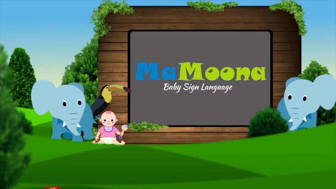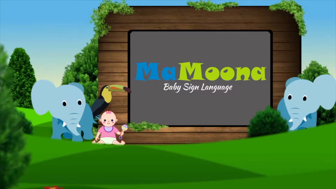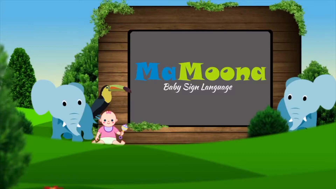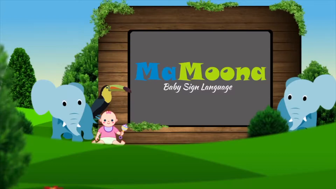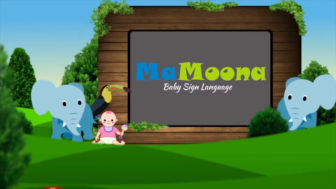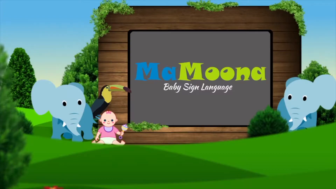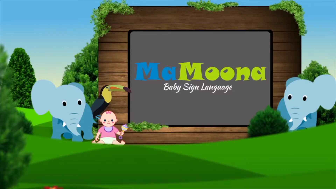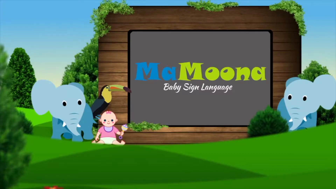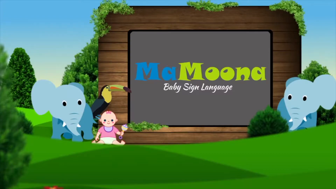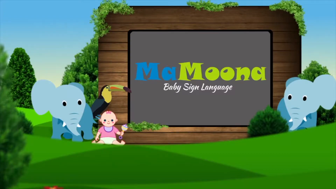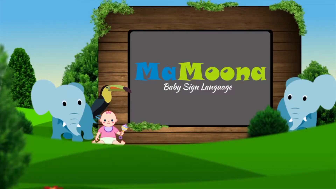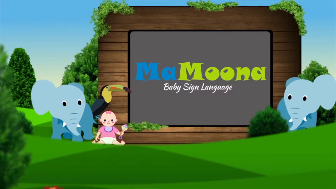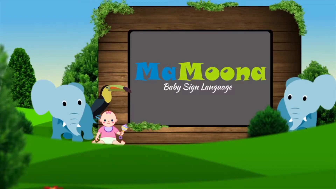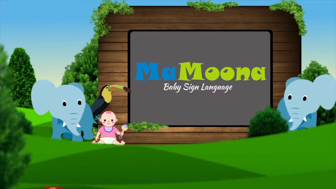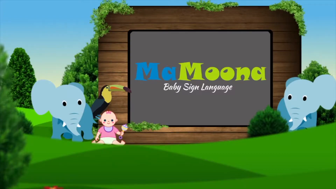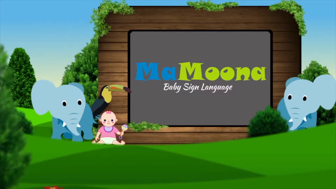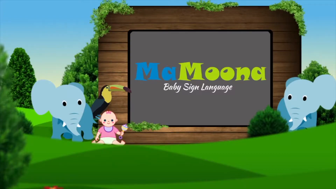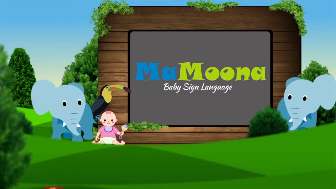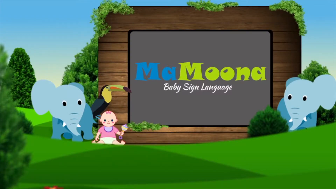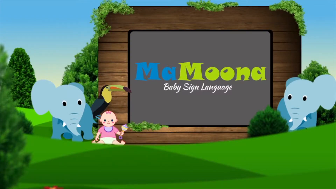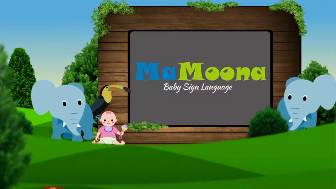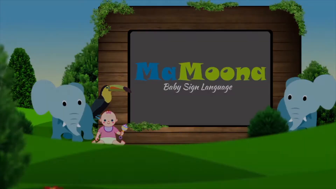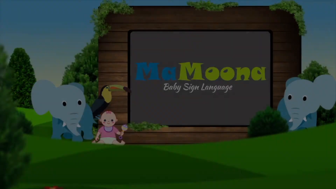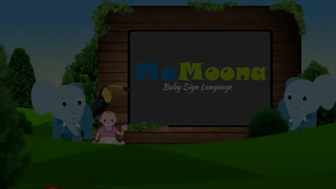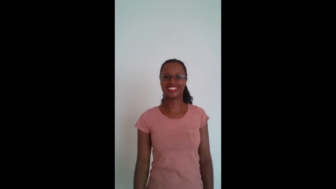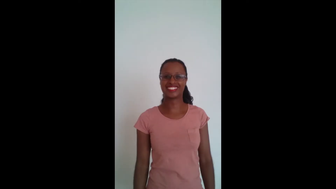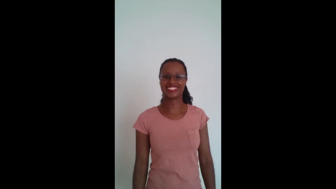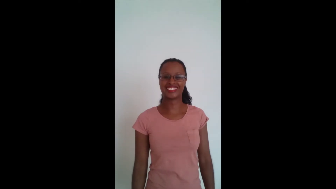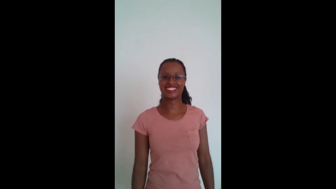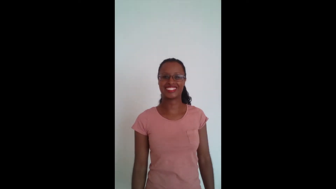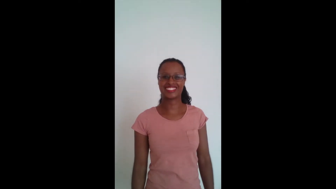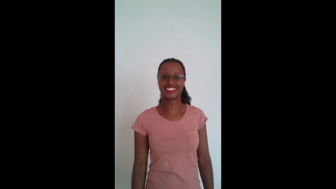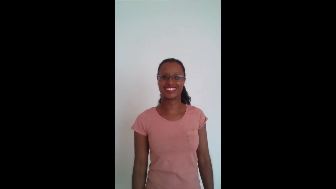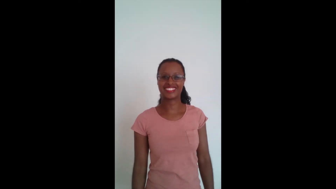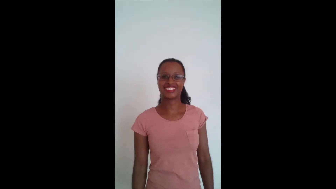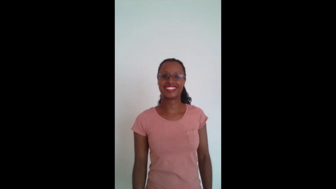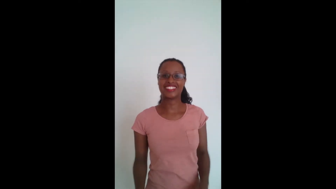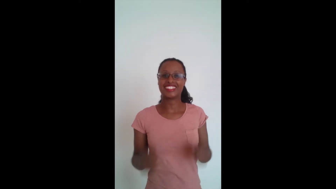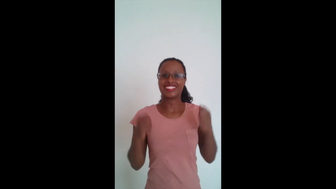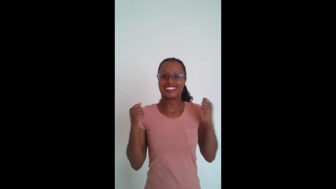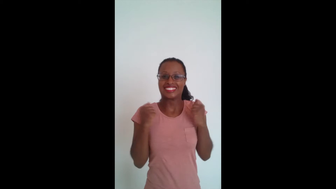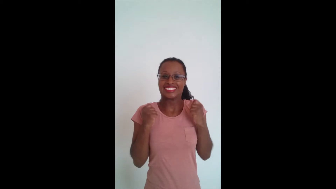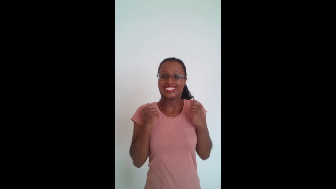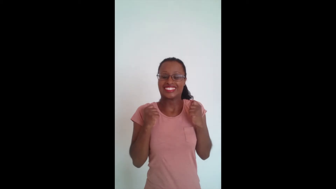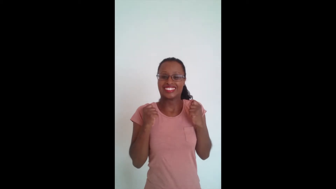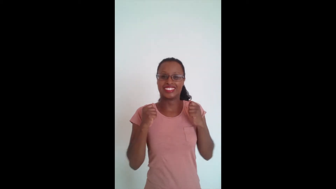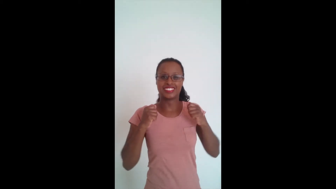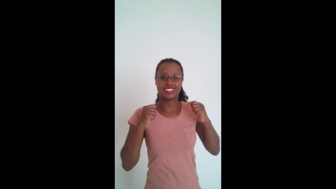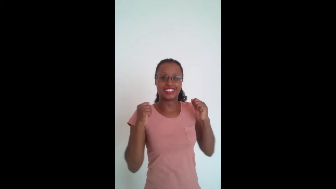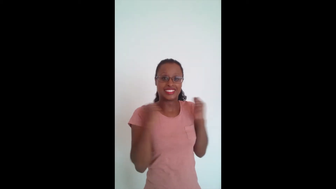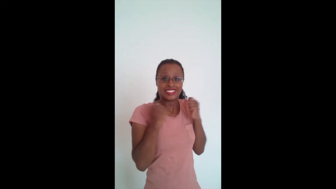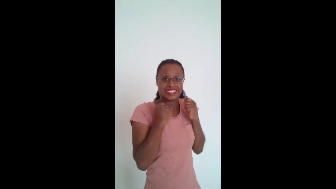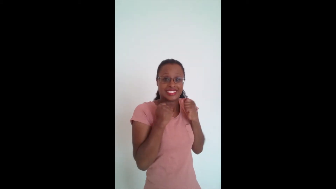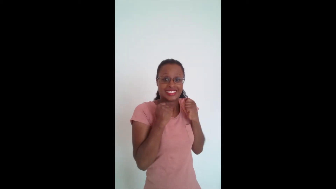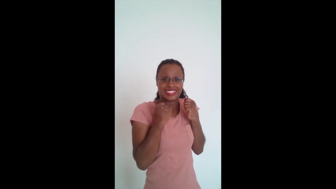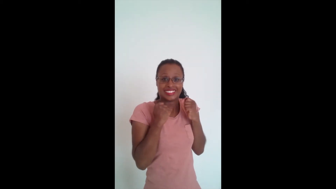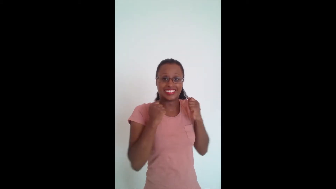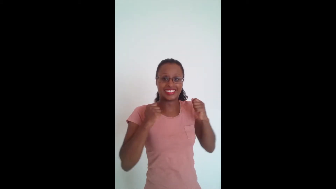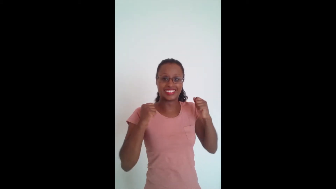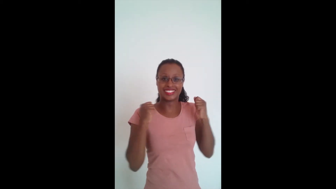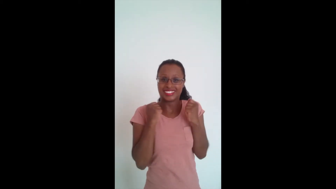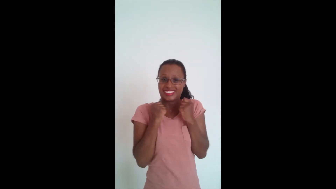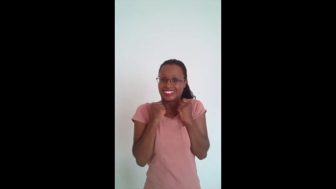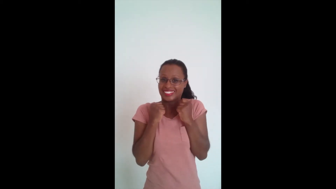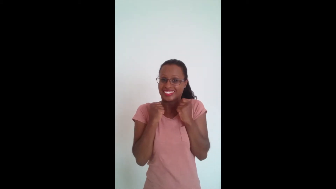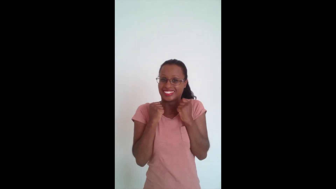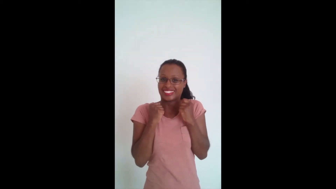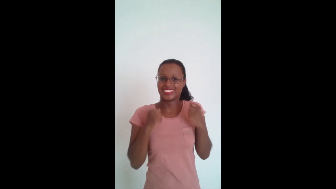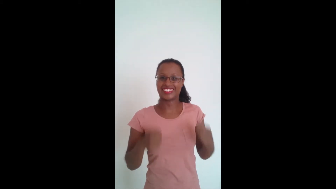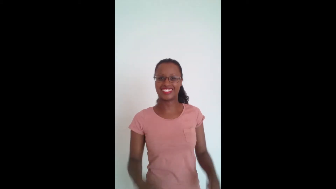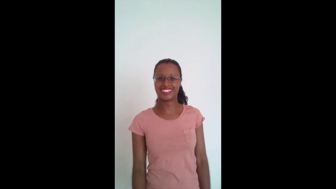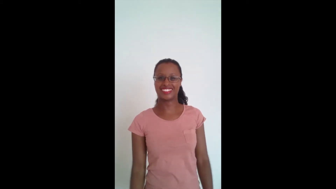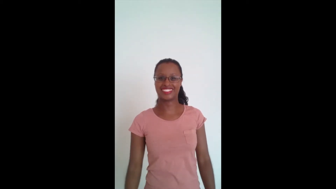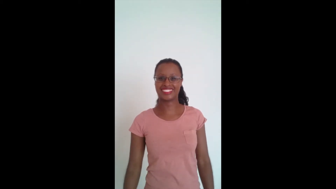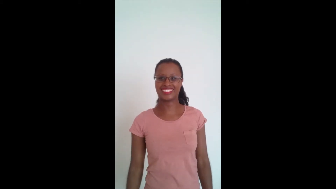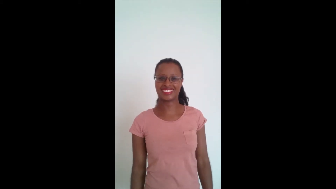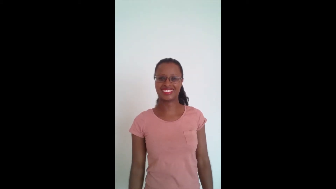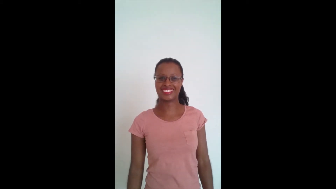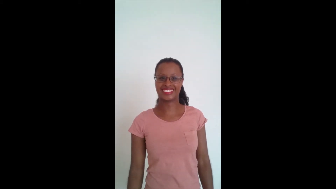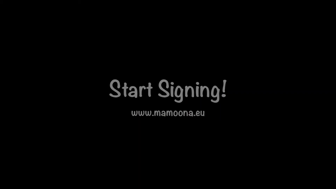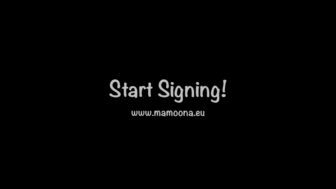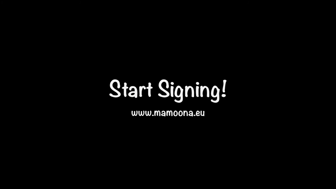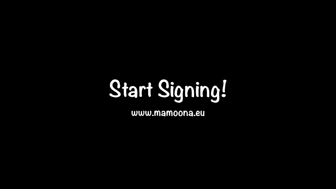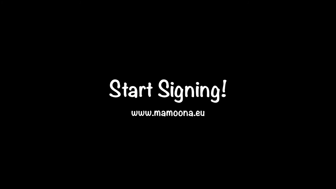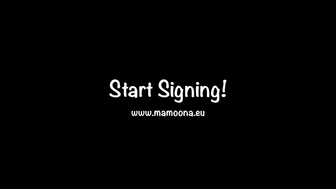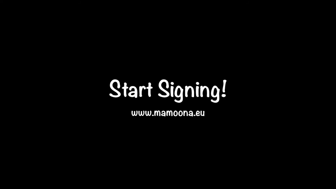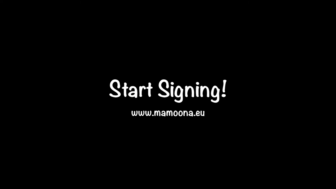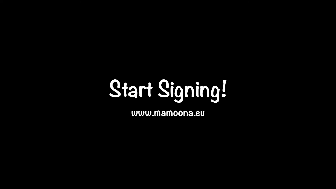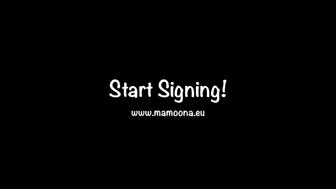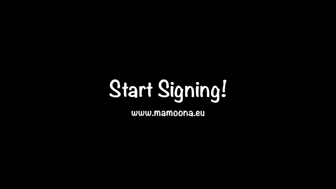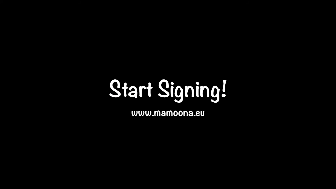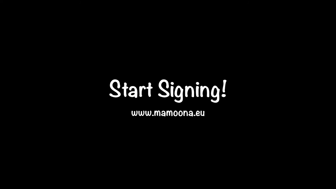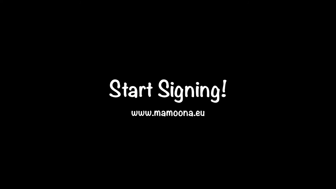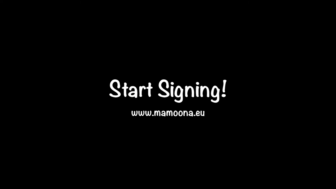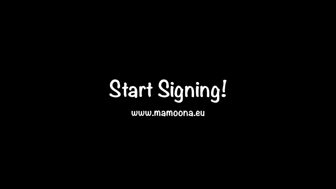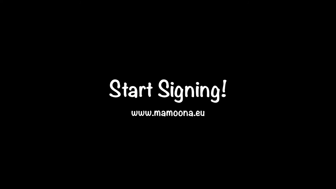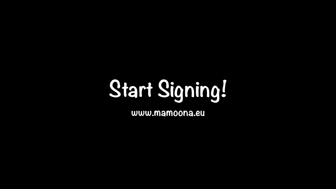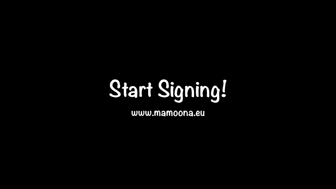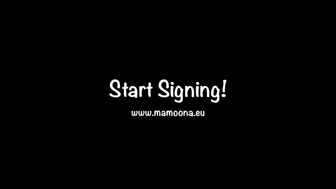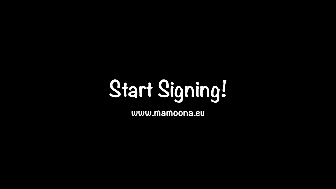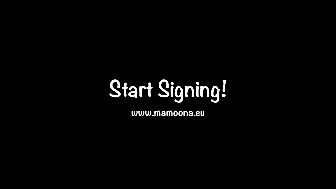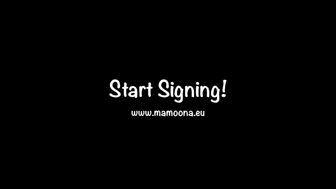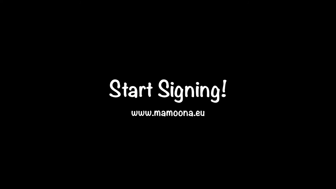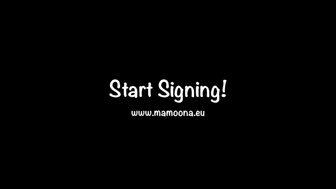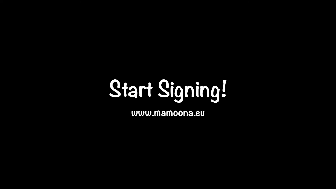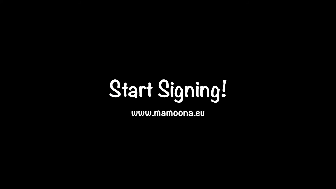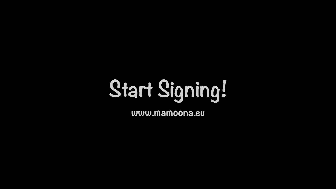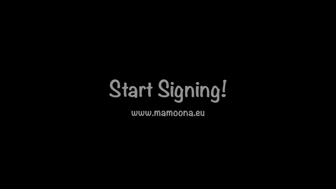Cold